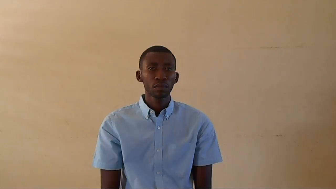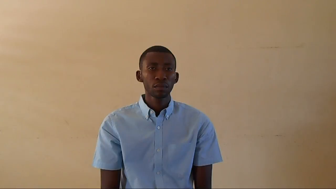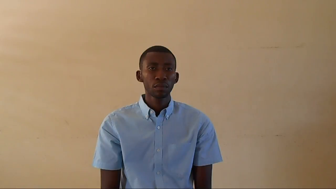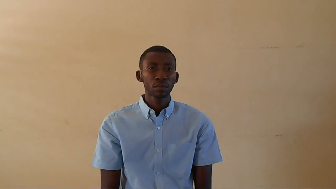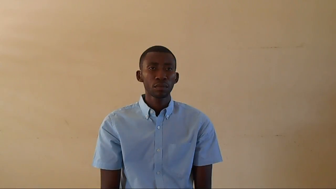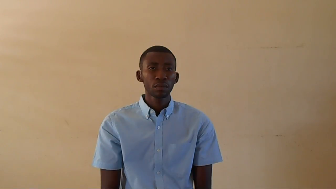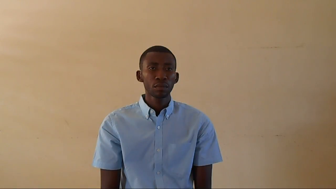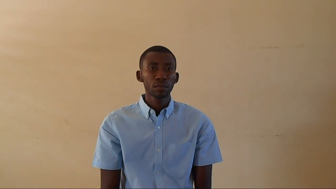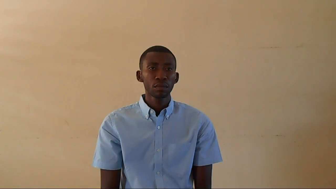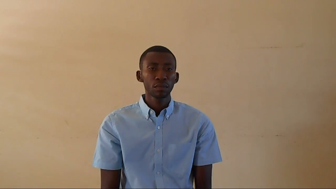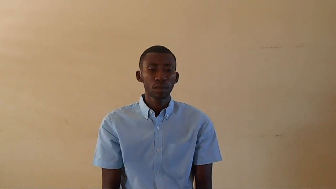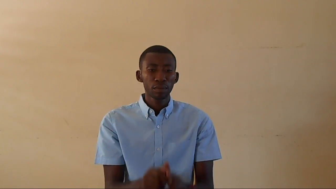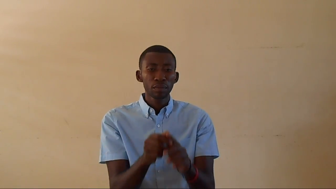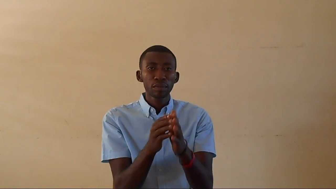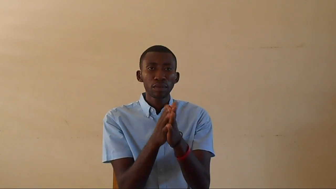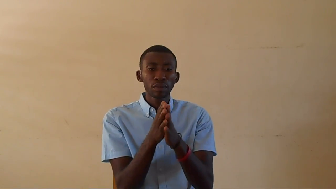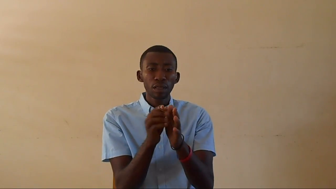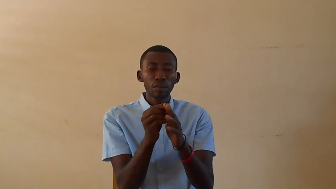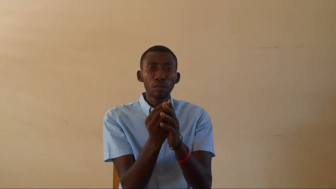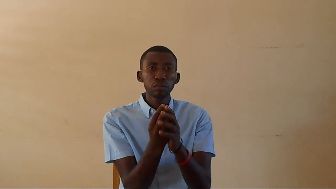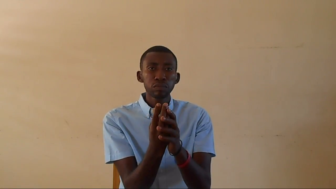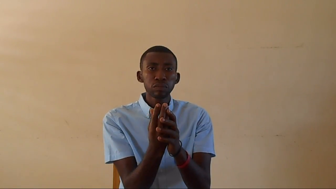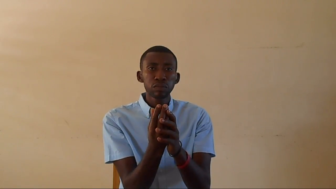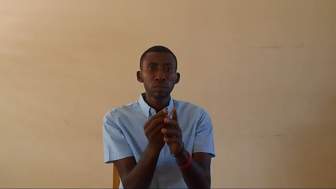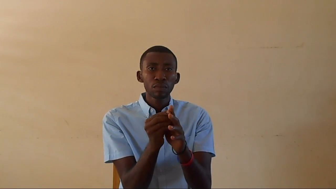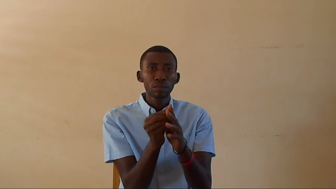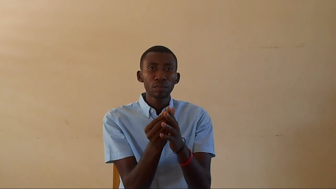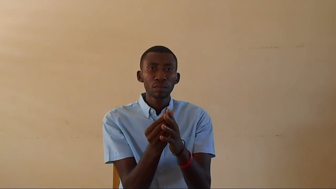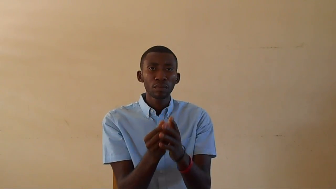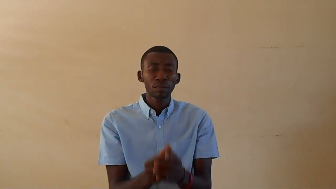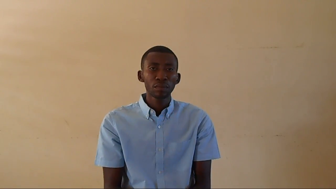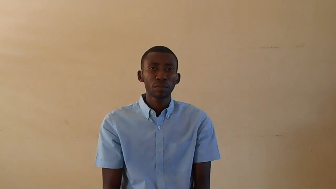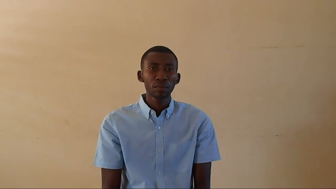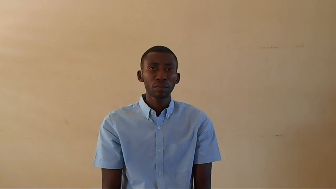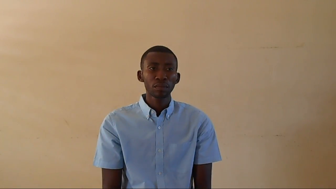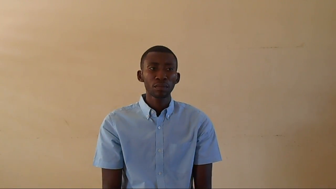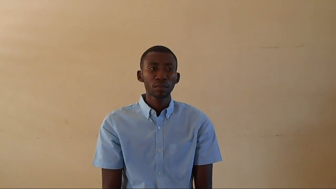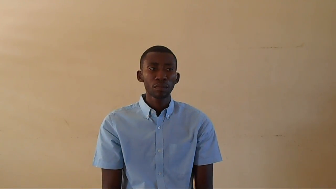pistachio